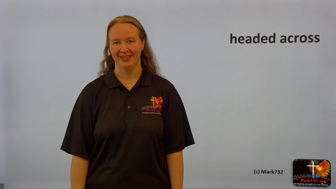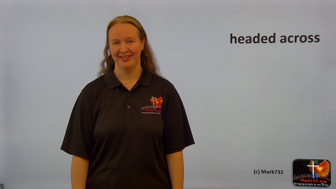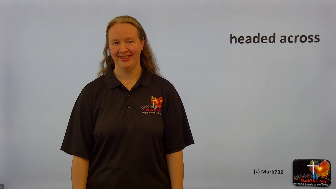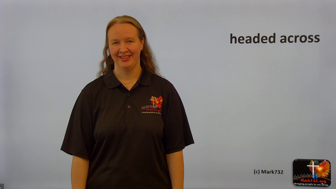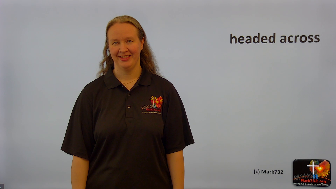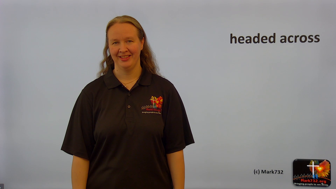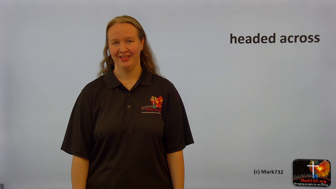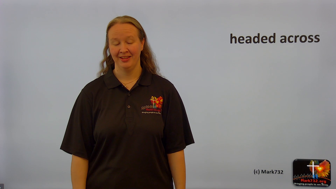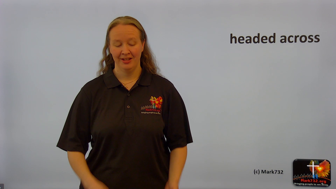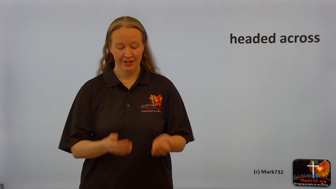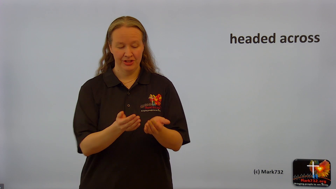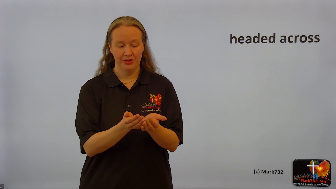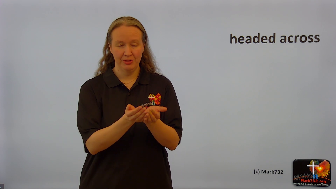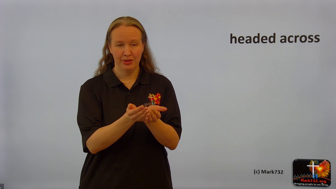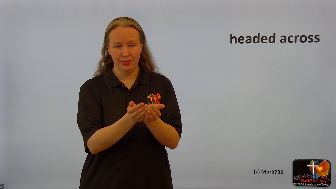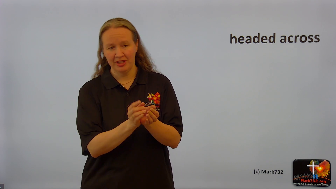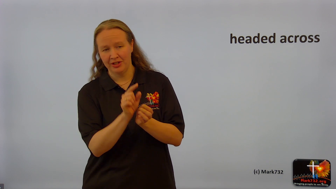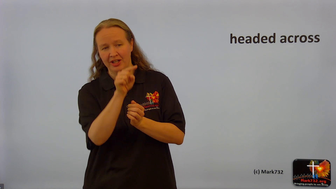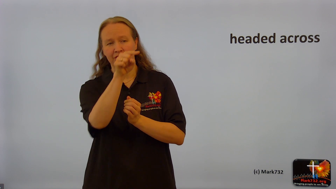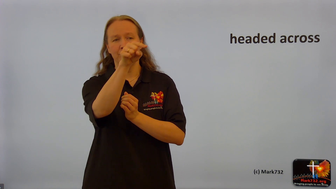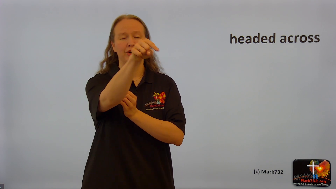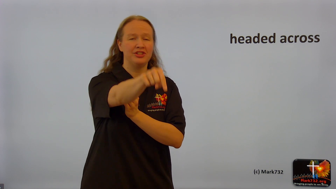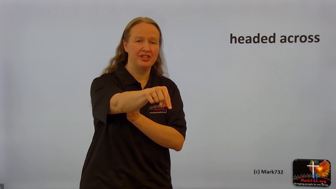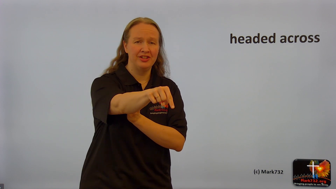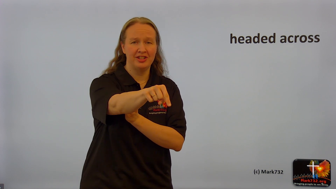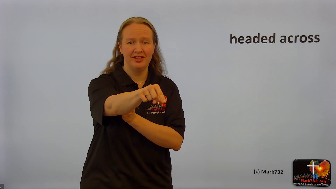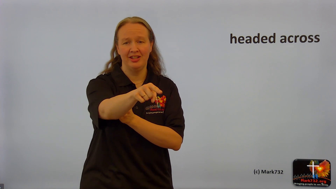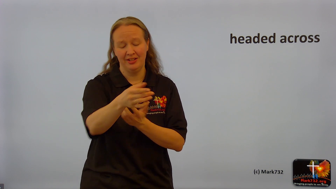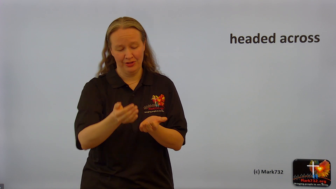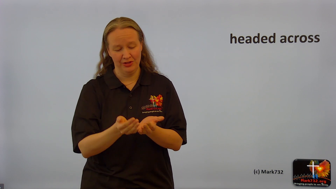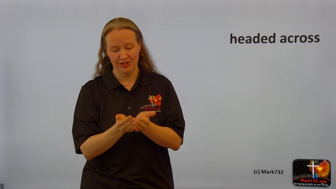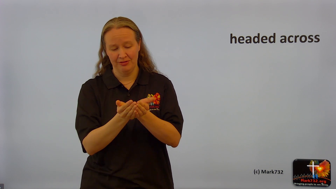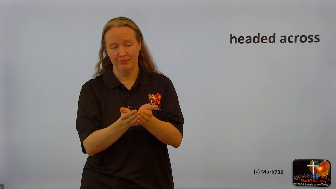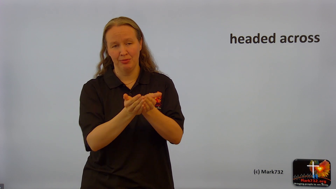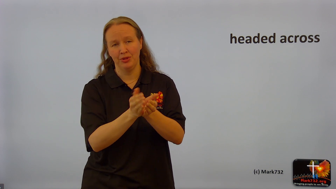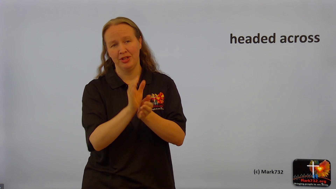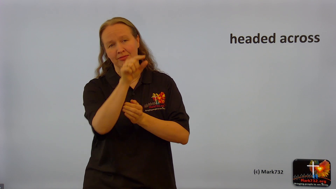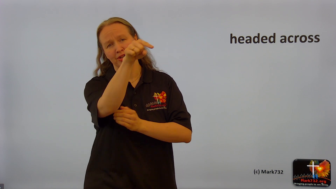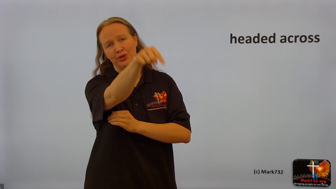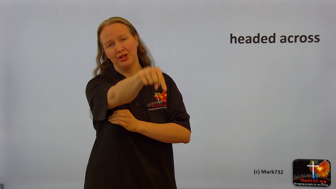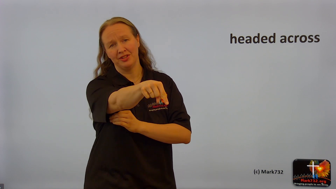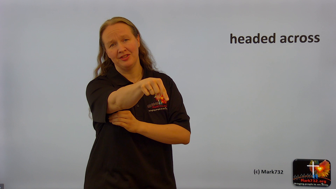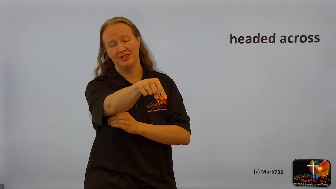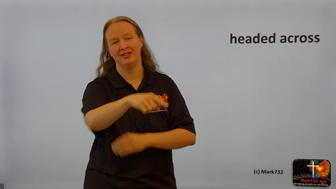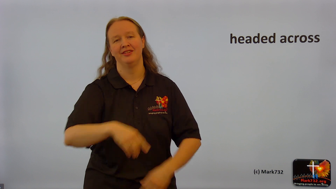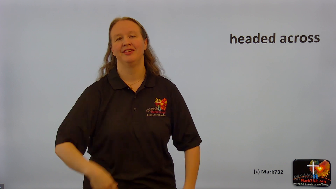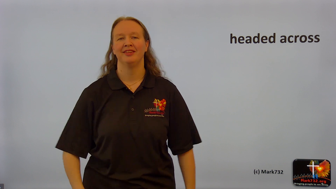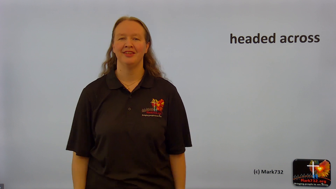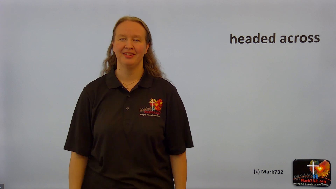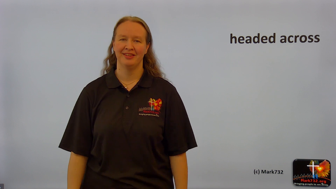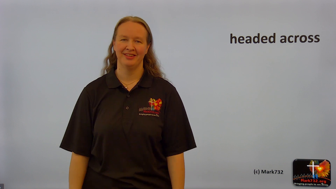headed across